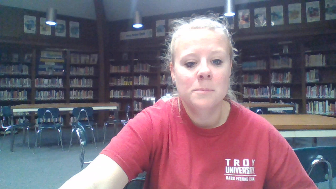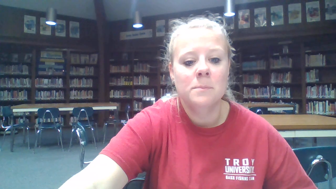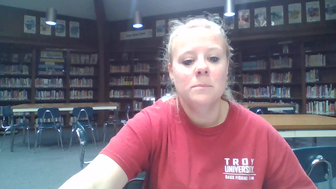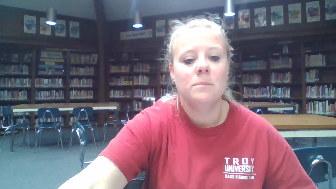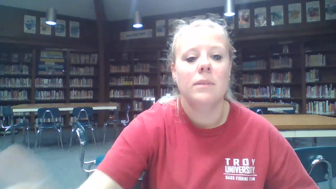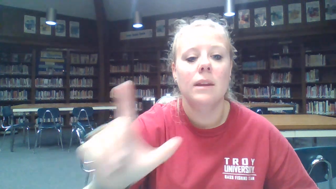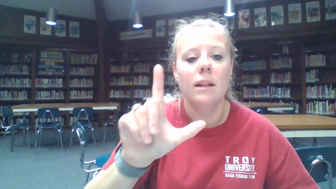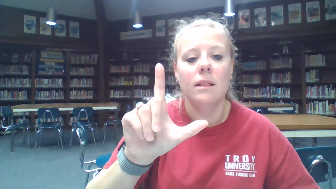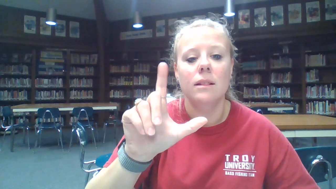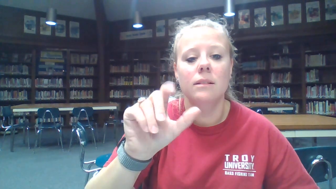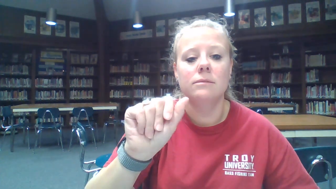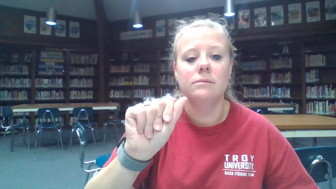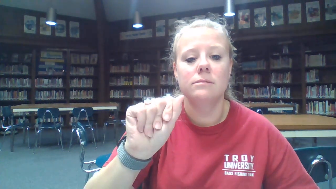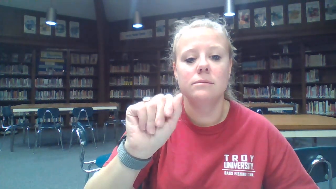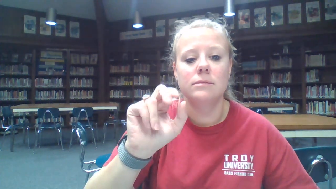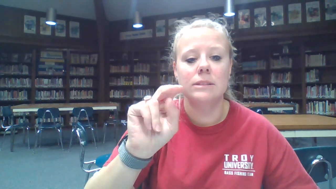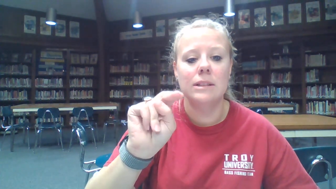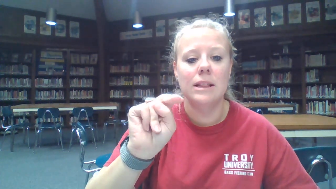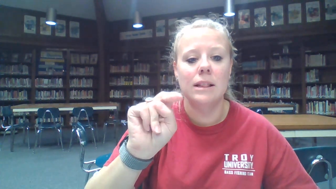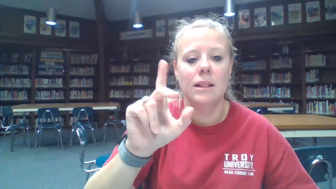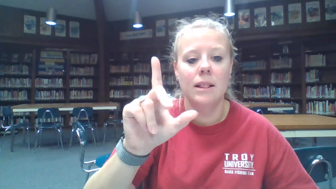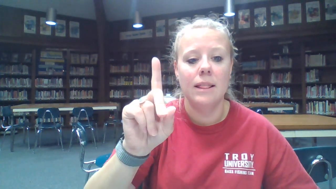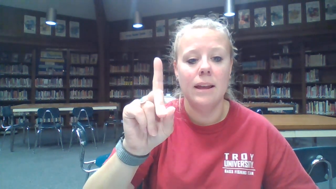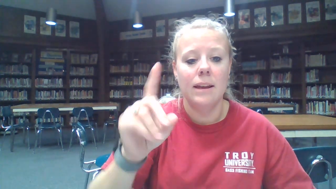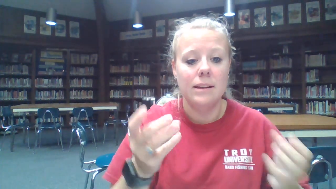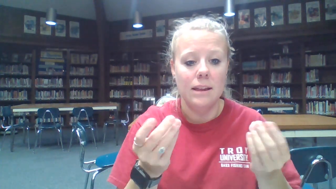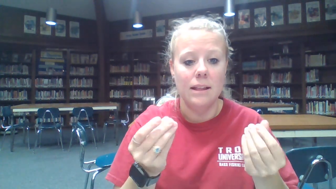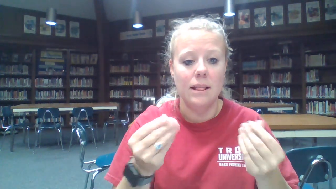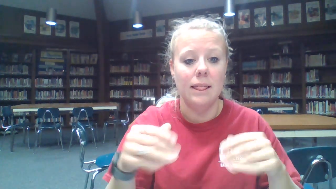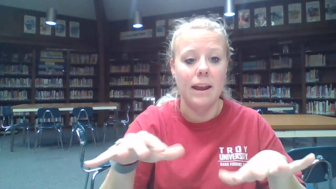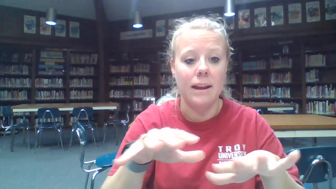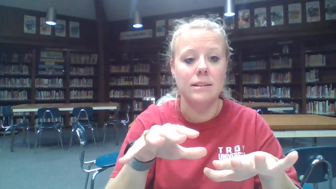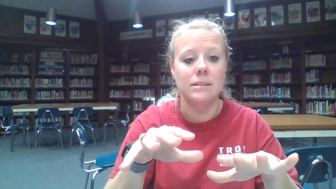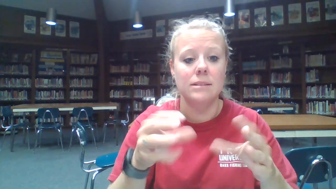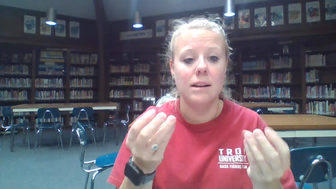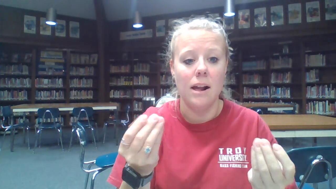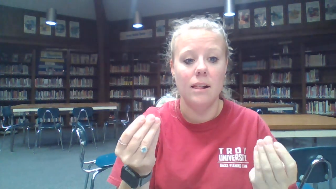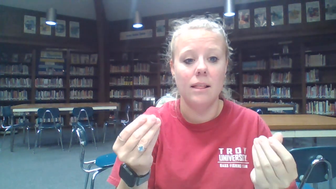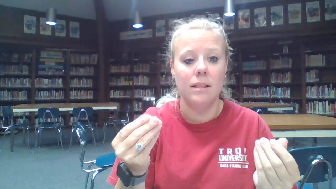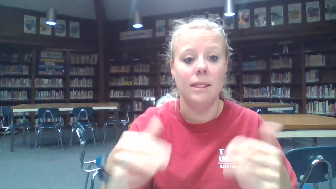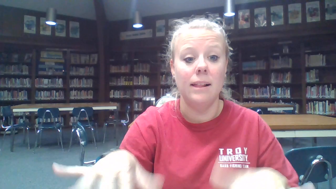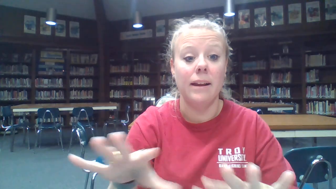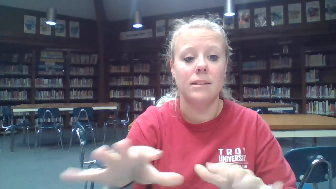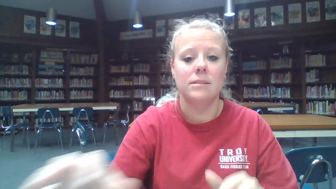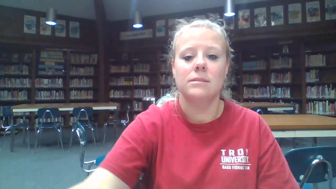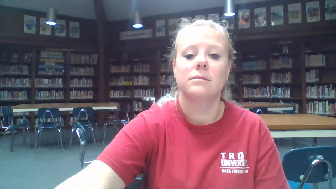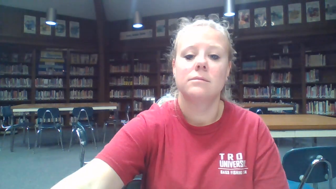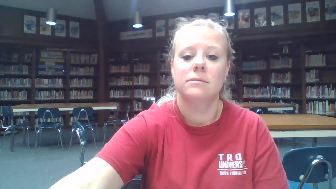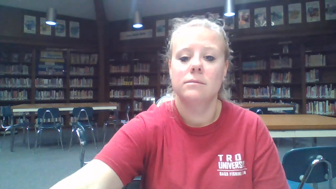Land